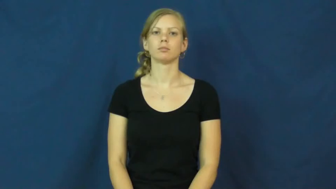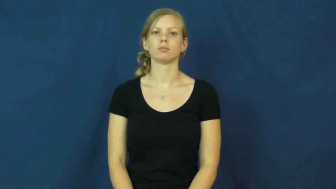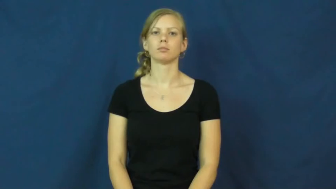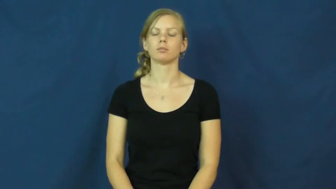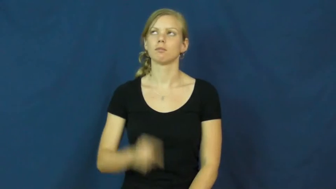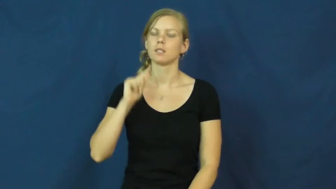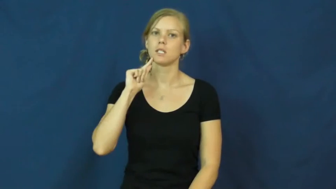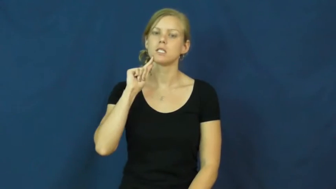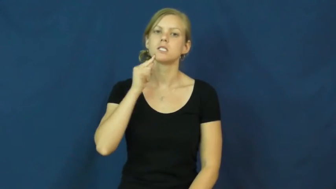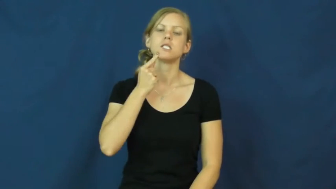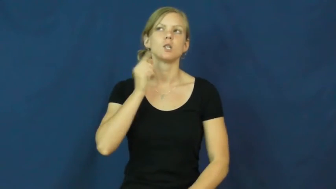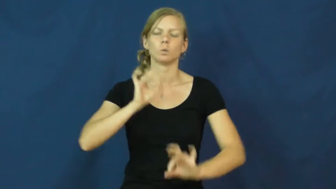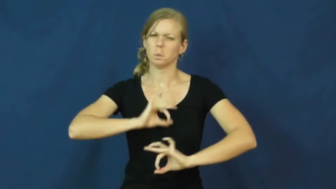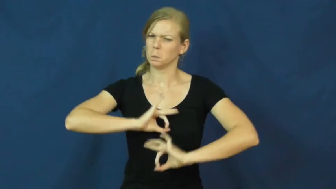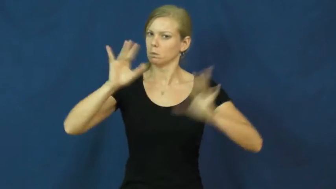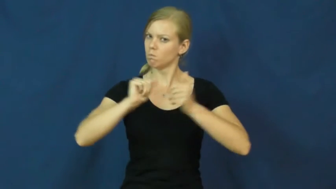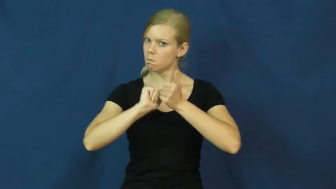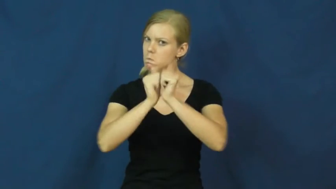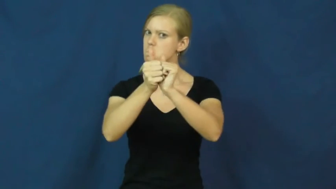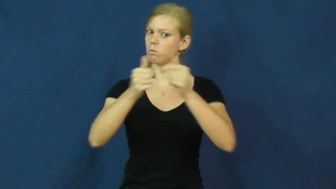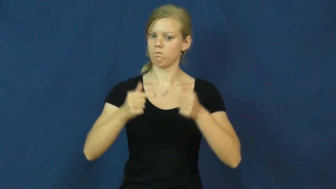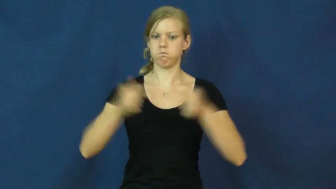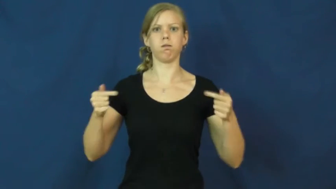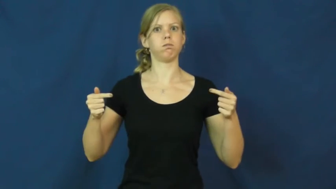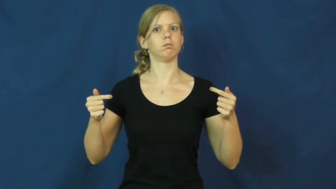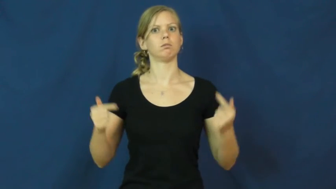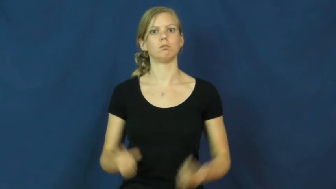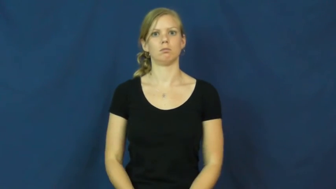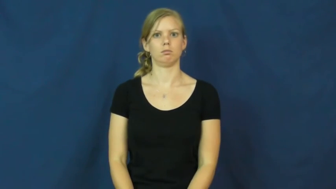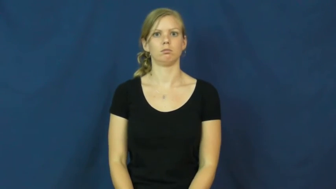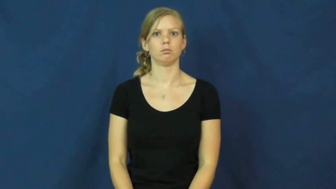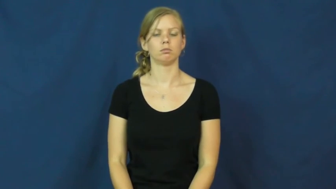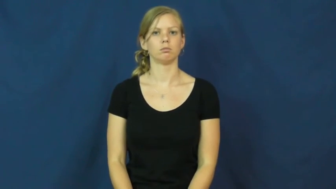dog eat dog